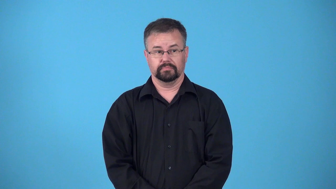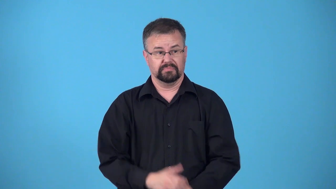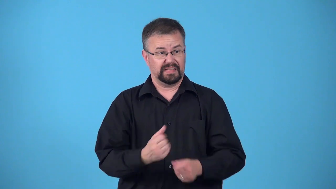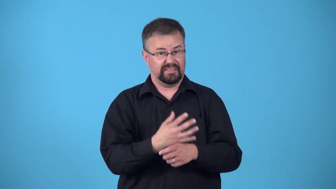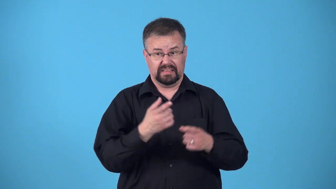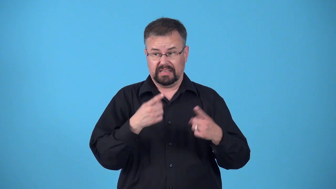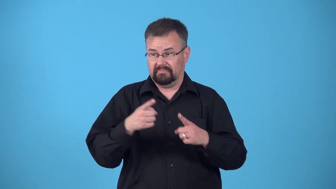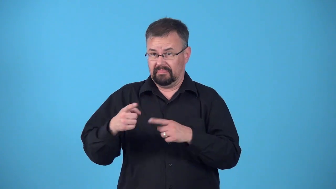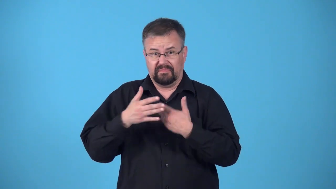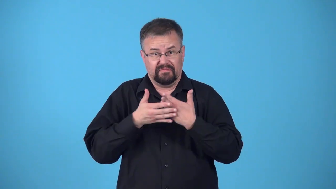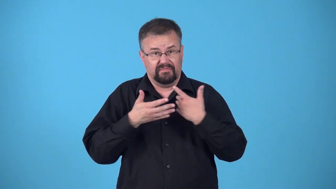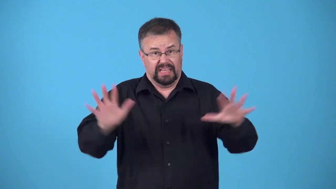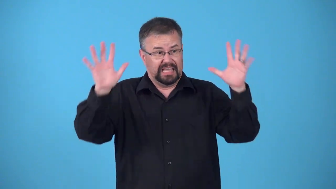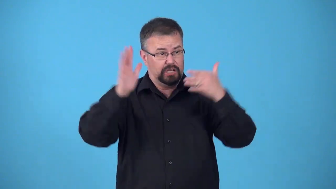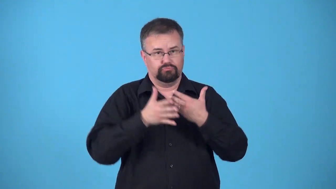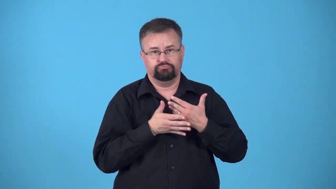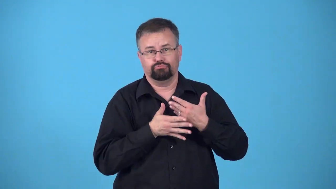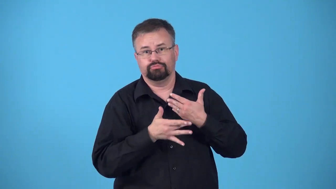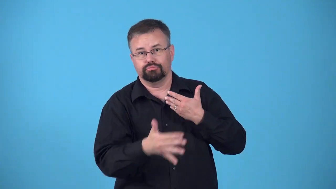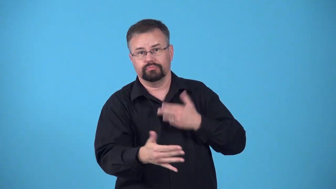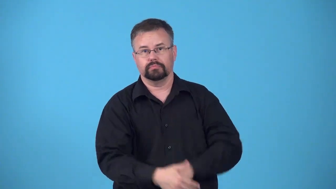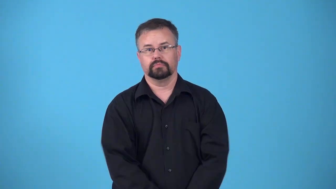when all is said and done